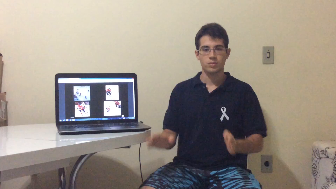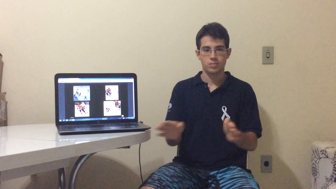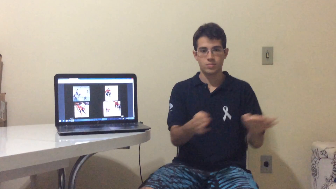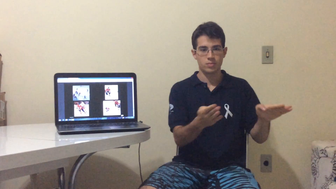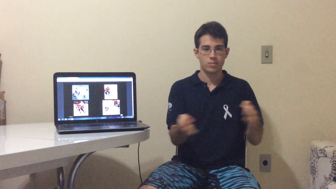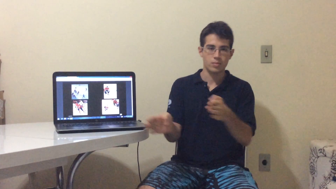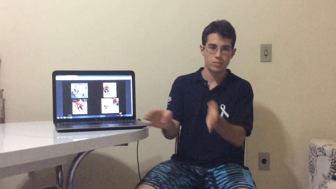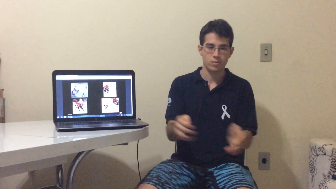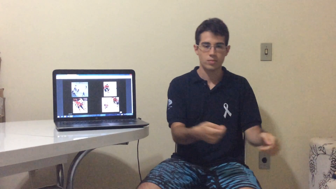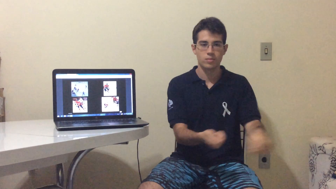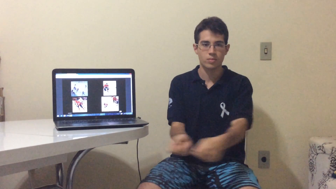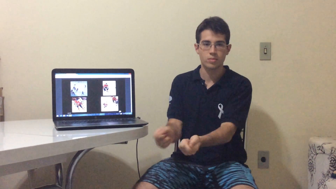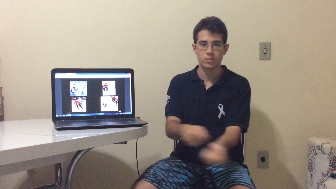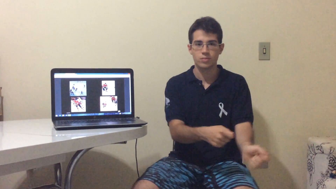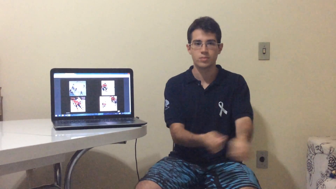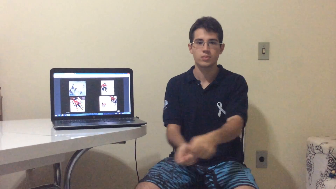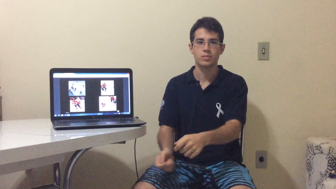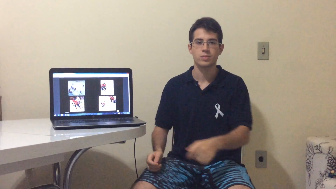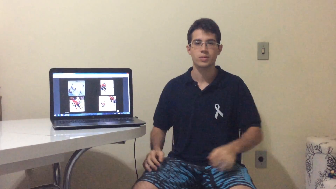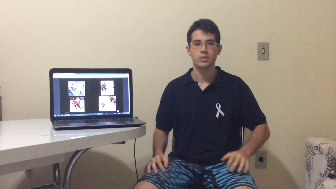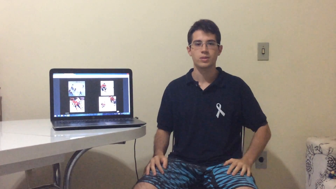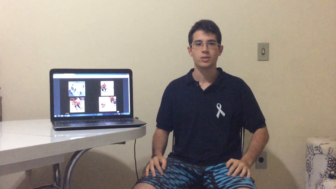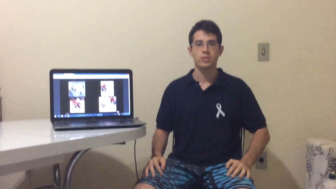icehockey